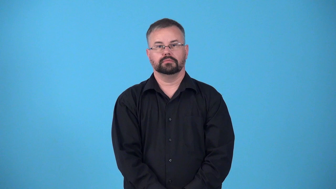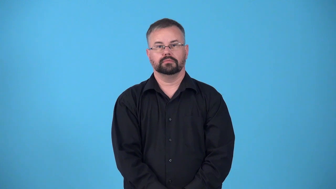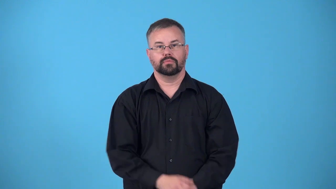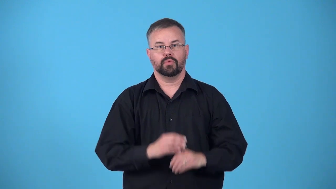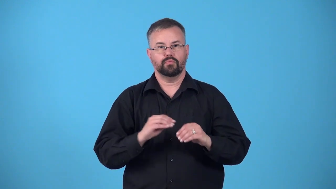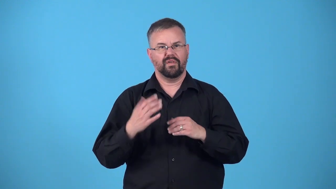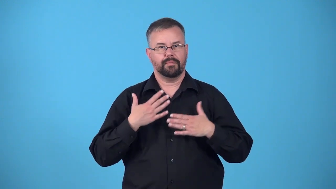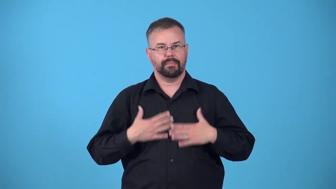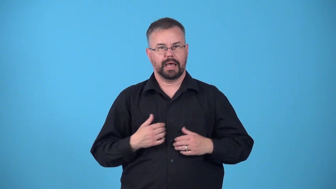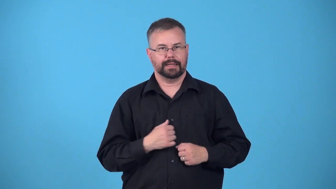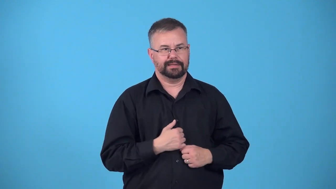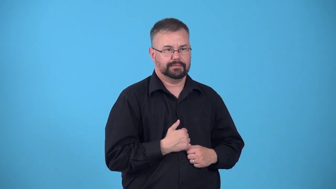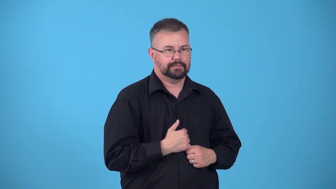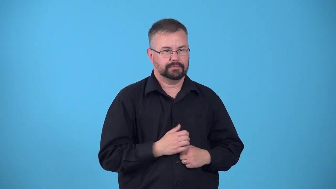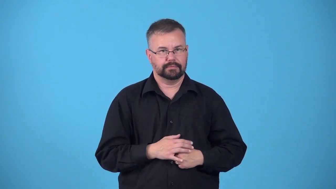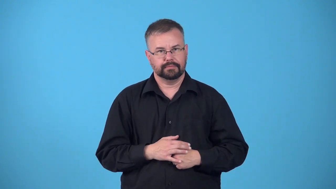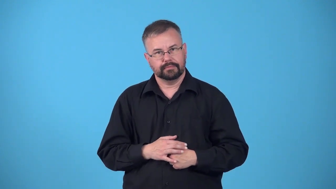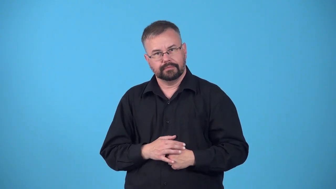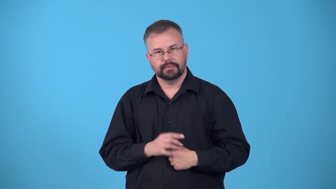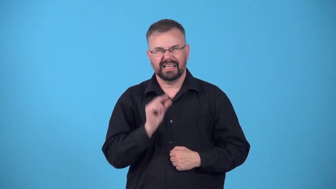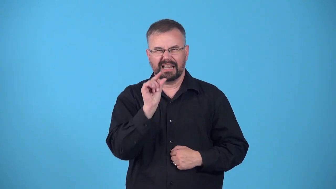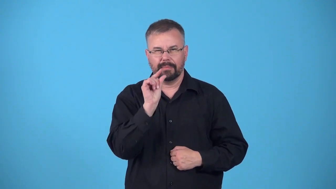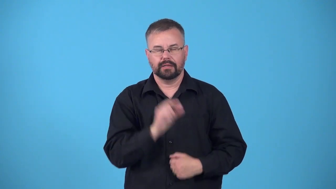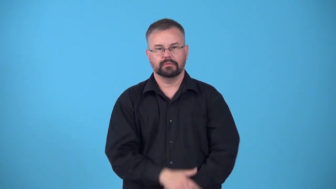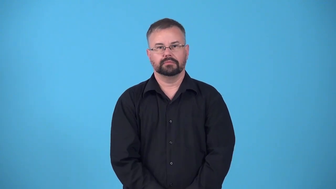turn,shift body